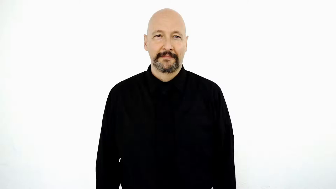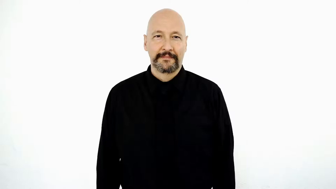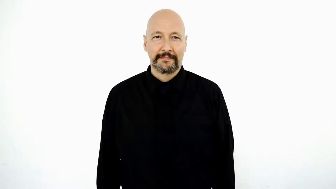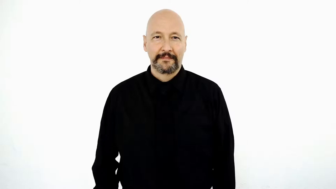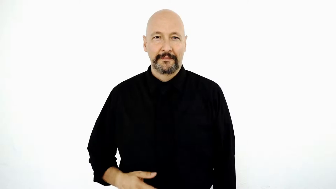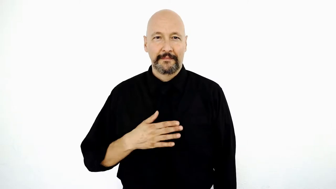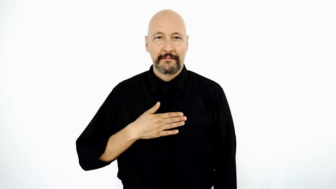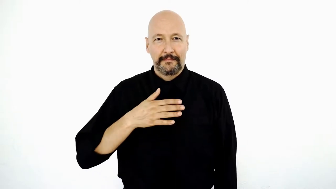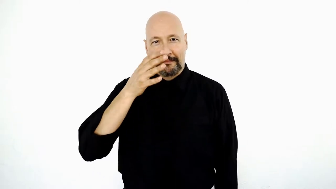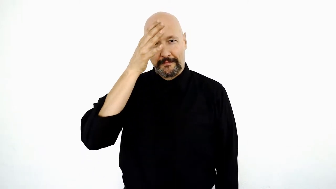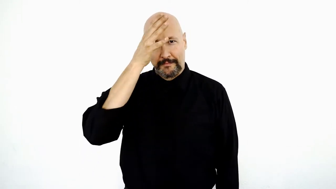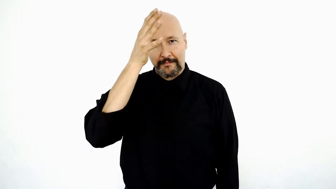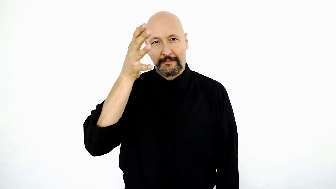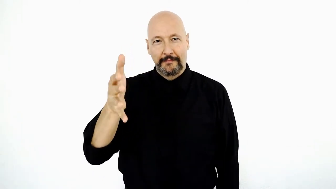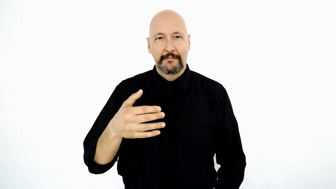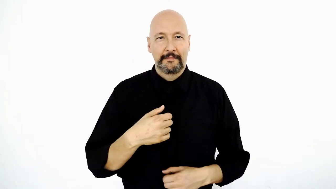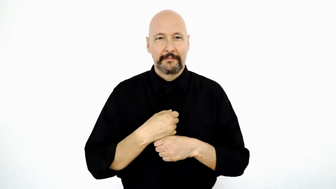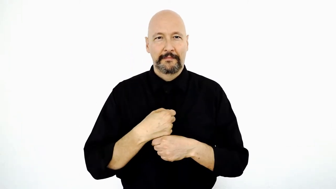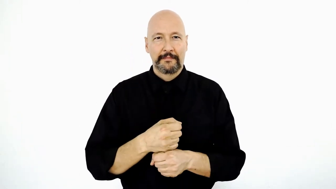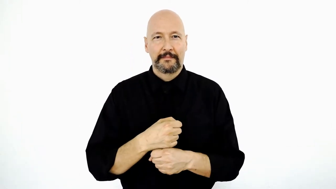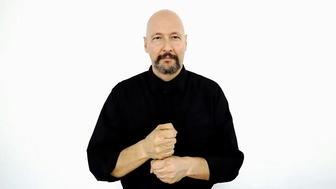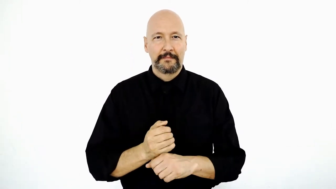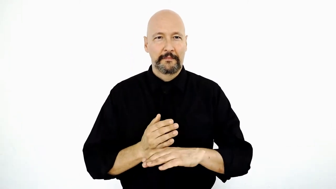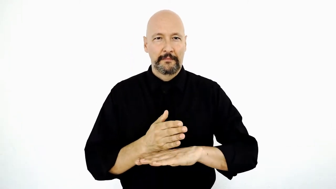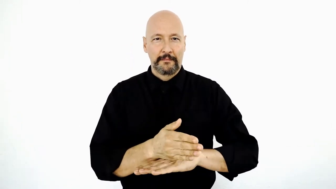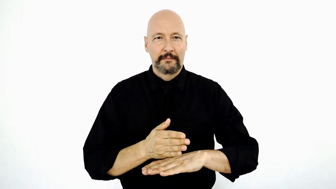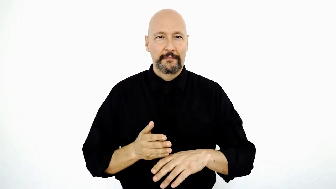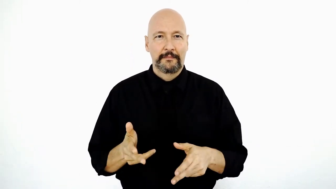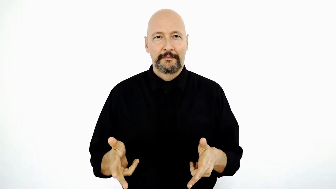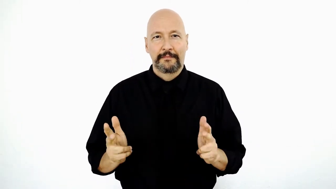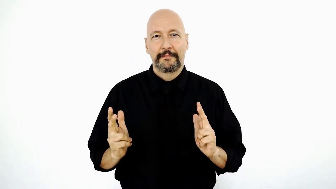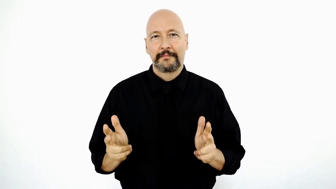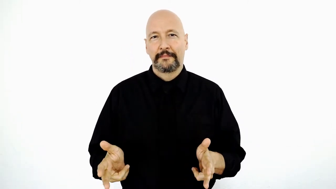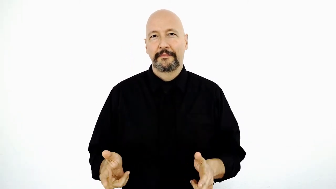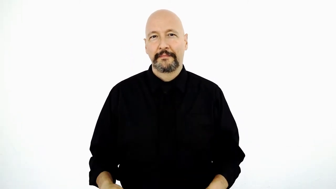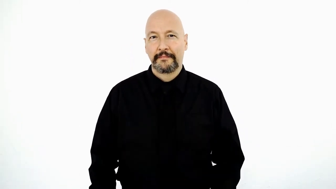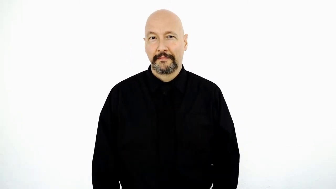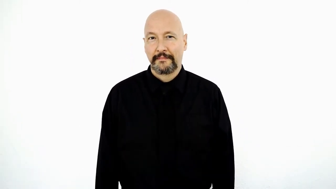MY GRANDFATHER MADE WOOD ROCKING-CHAIR.